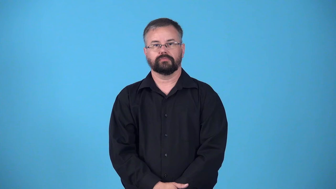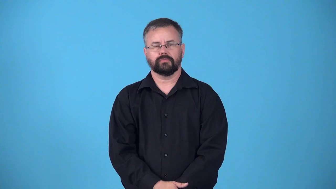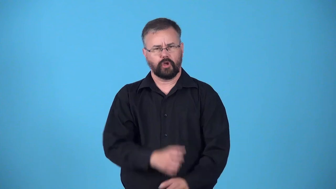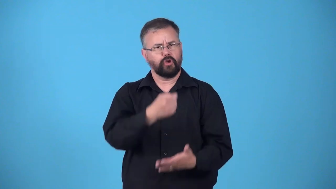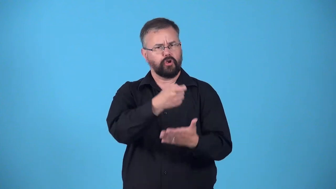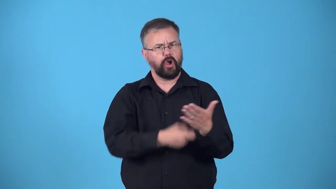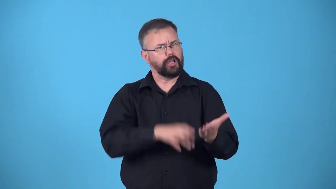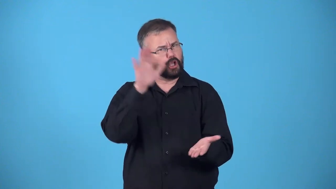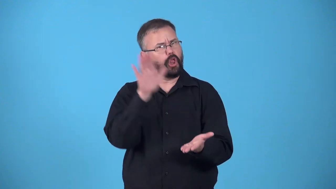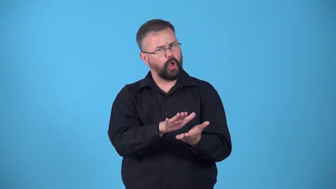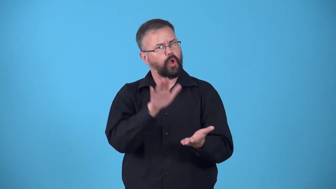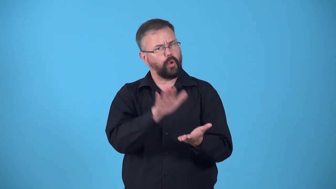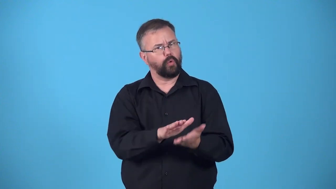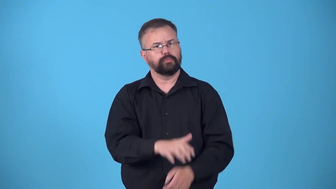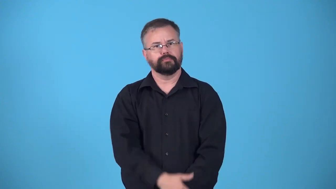economical